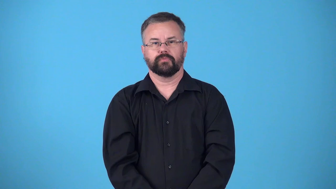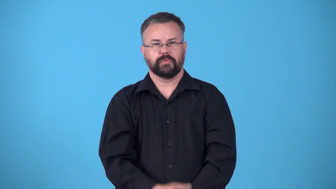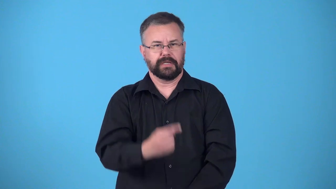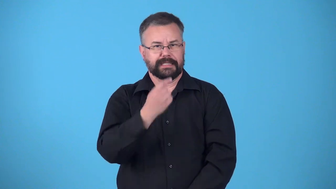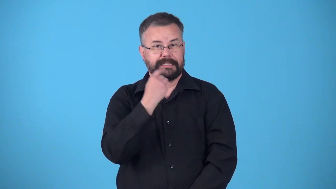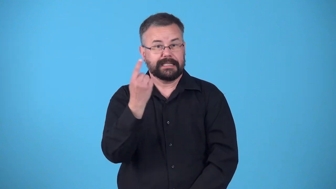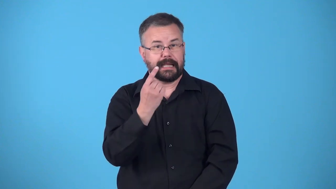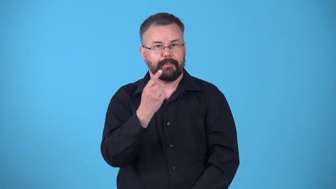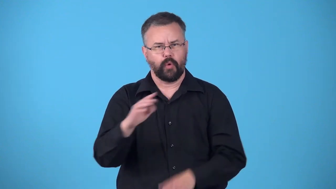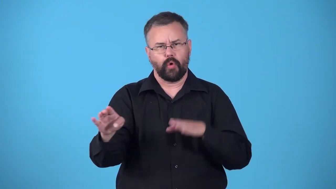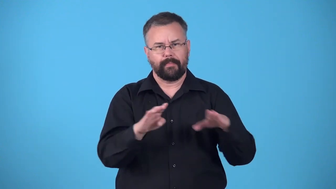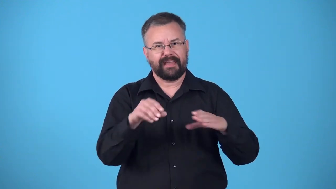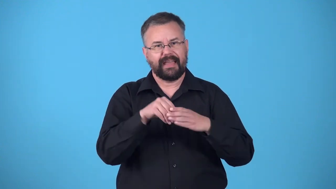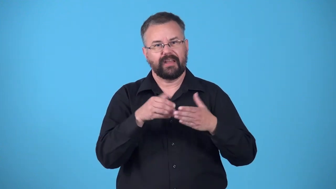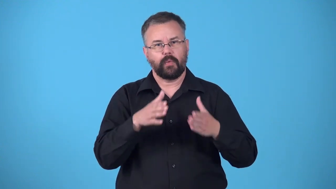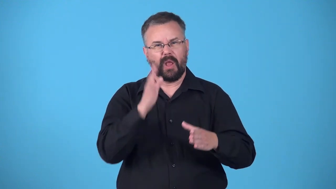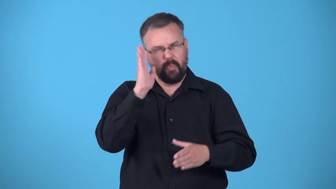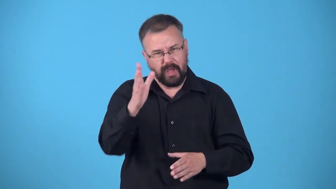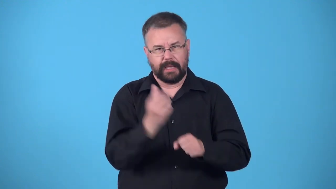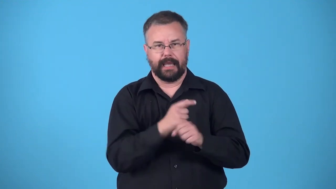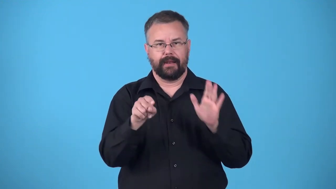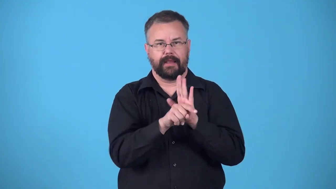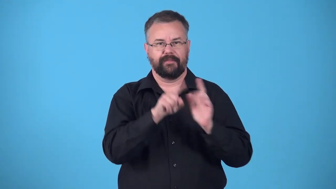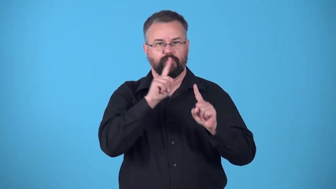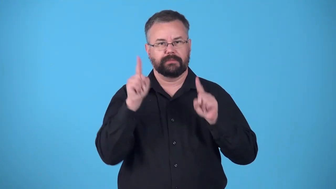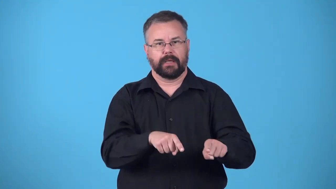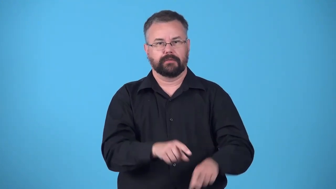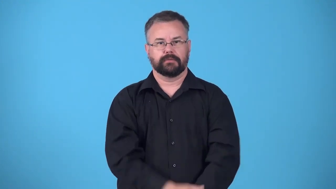ask for